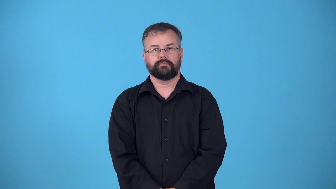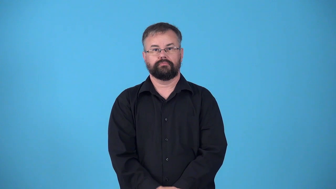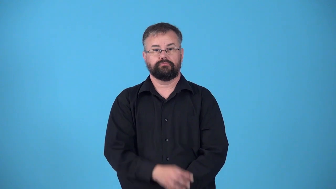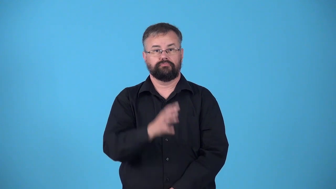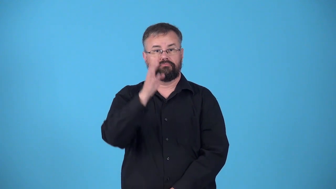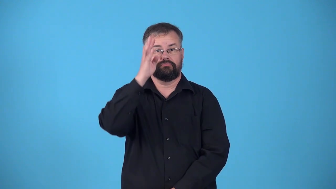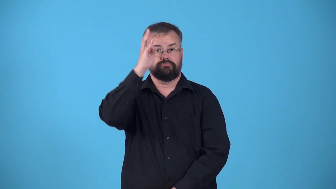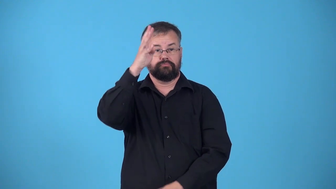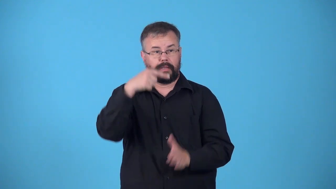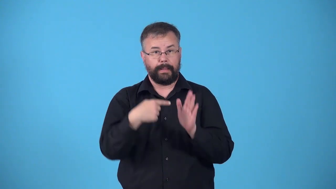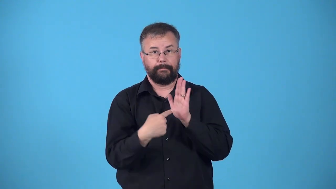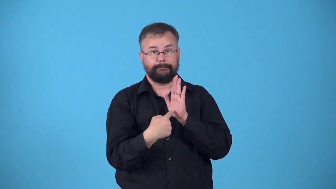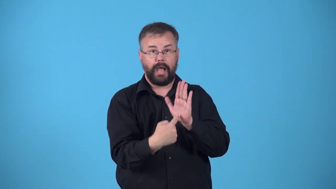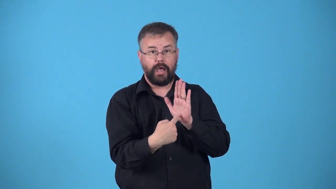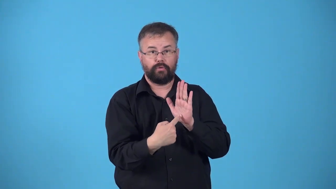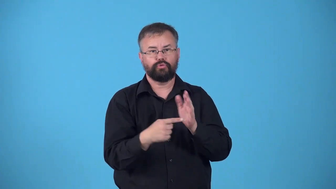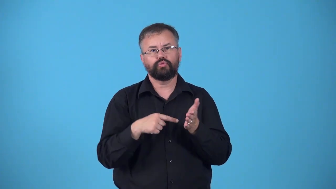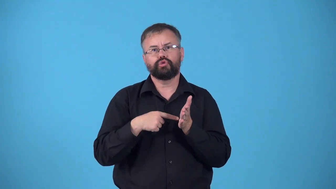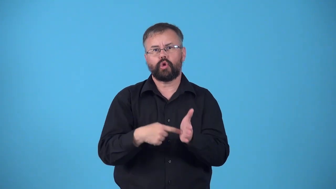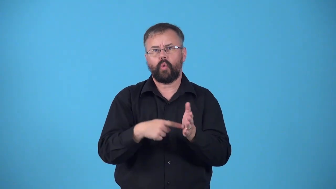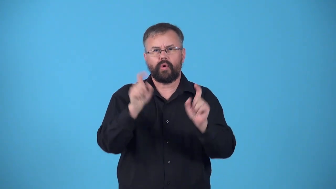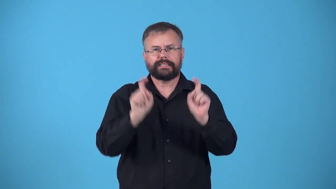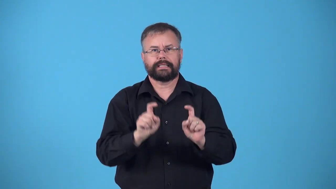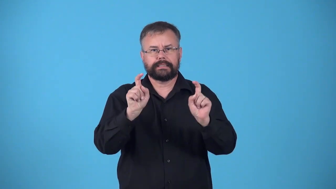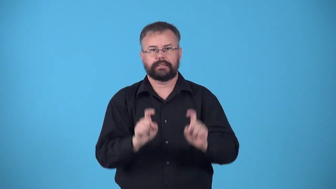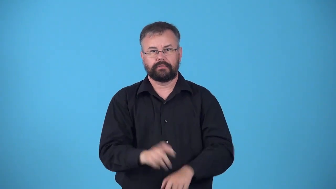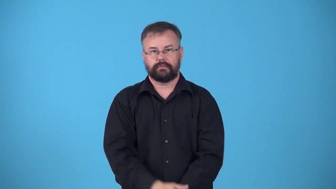mock up